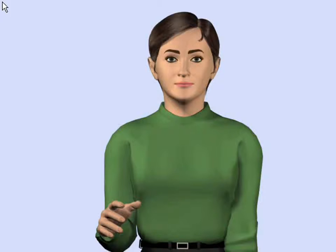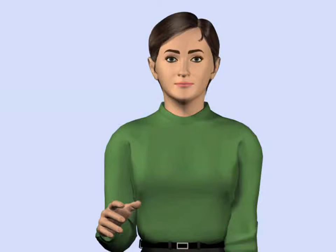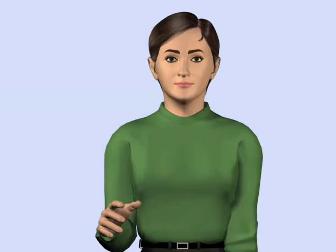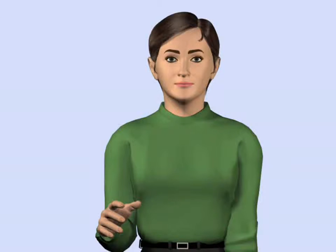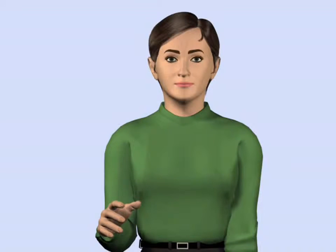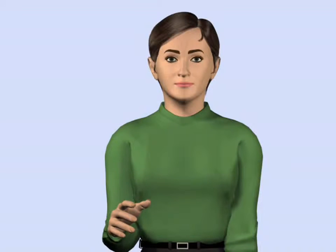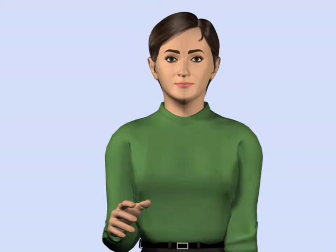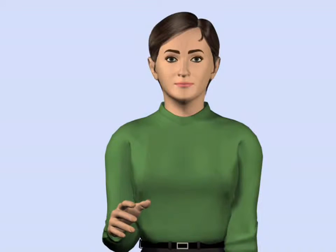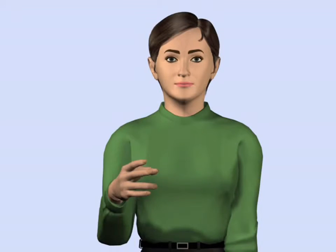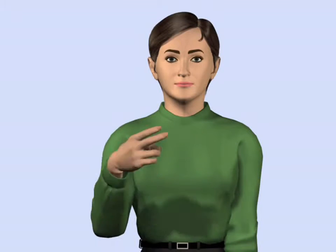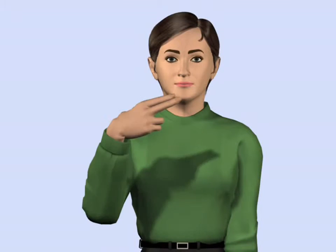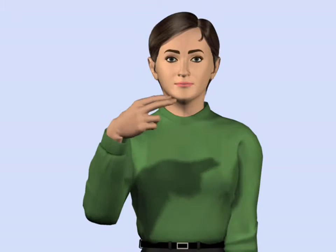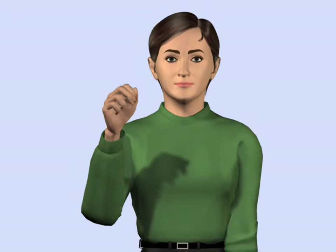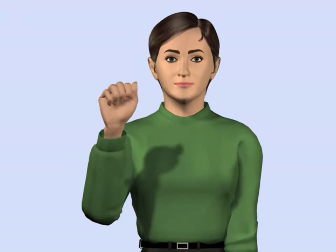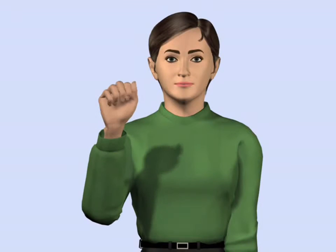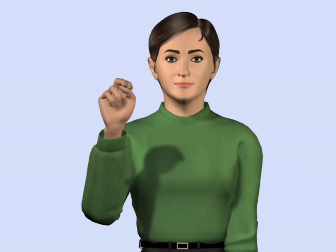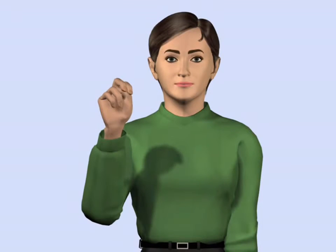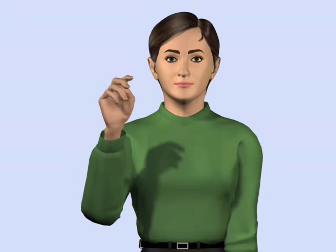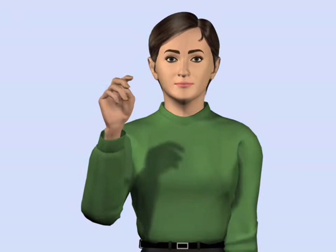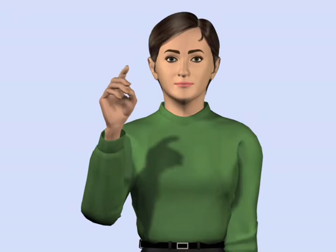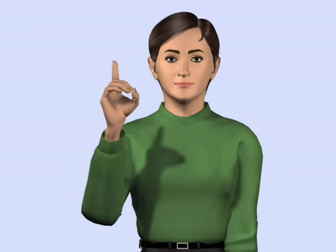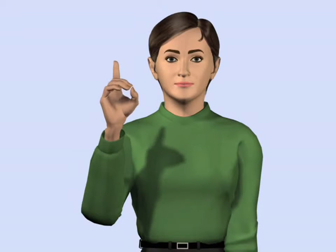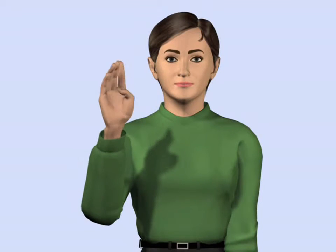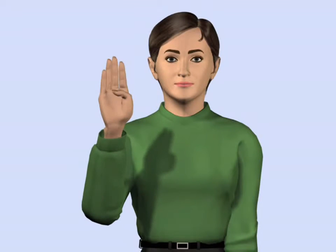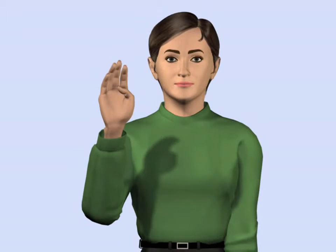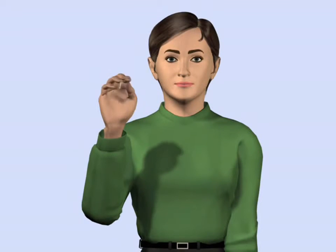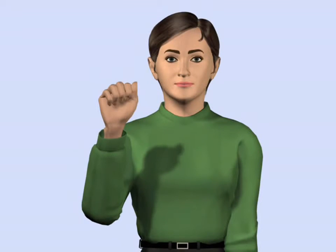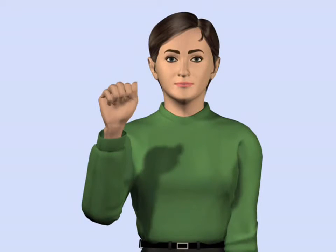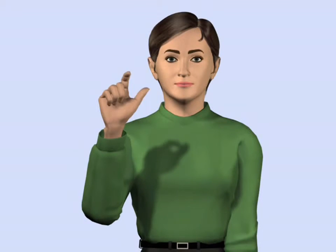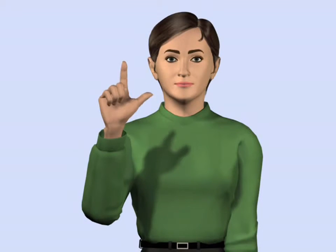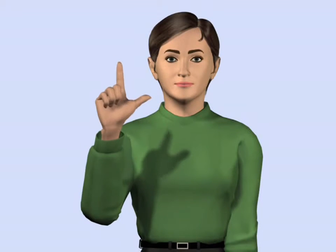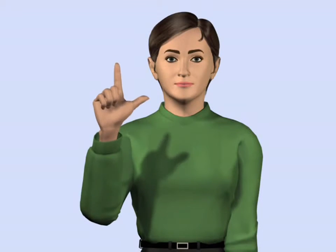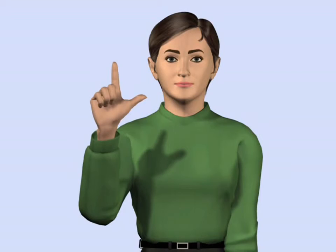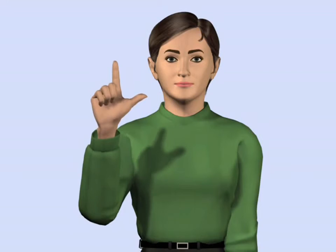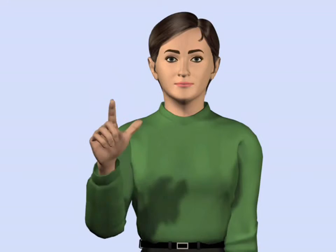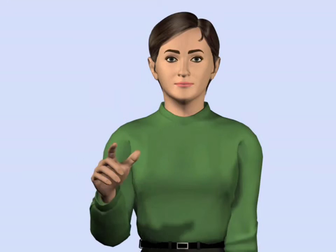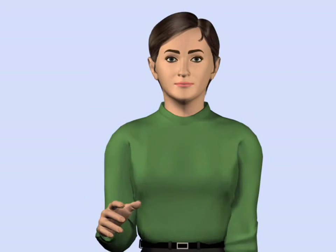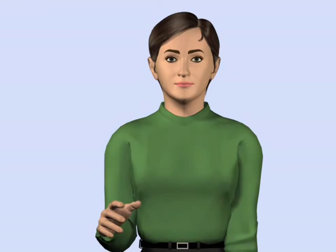handball